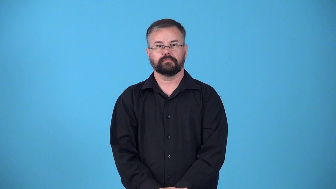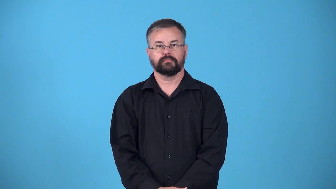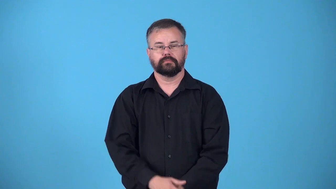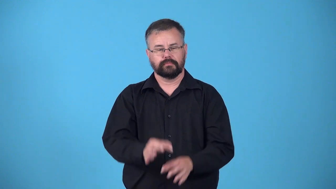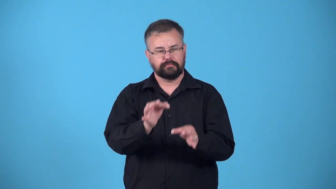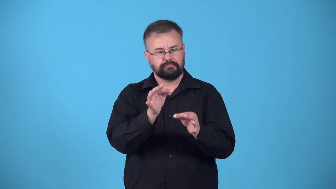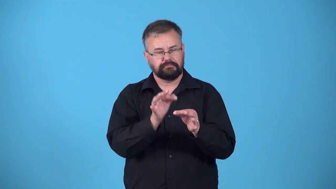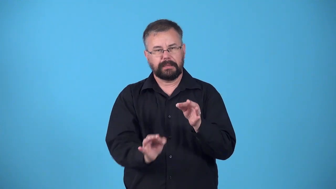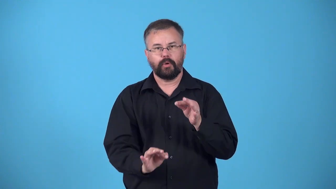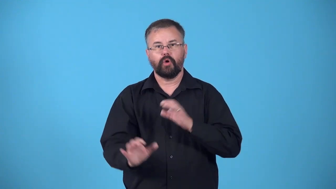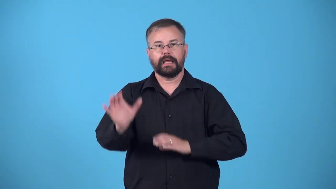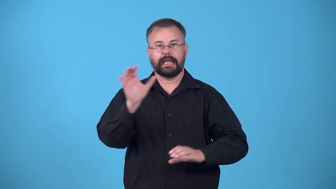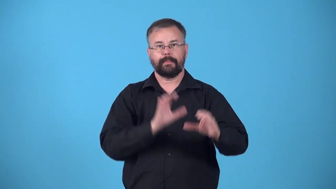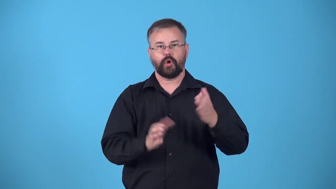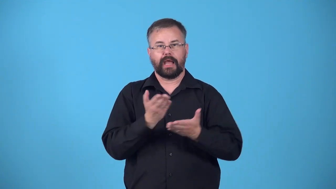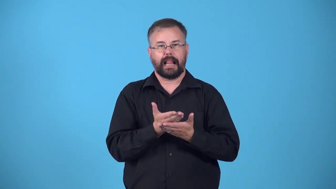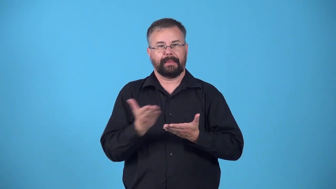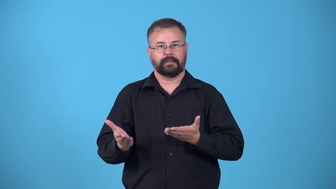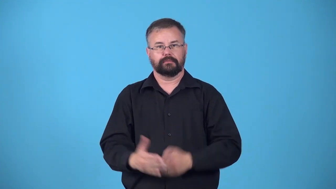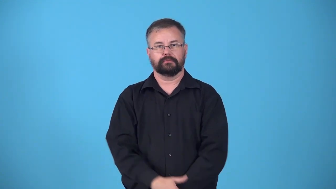elemental-chemical